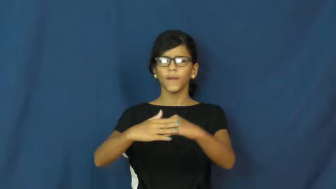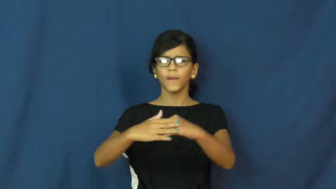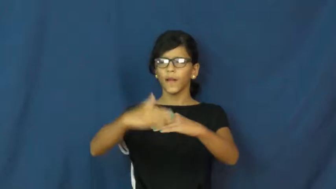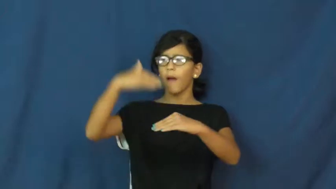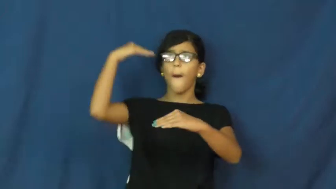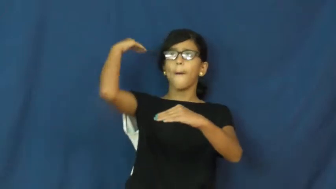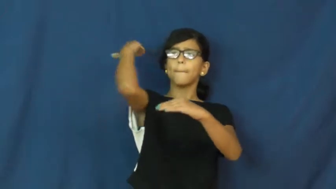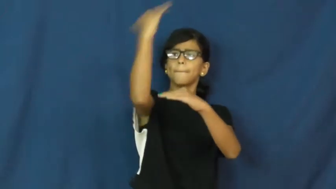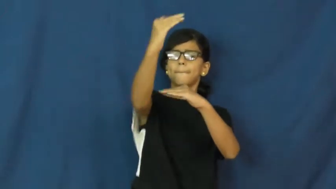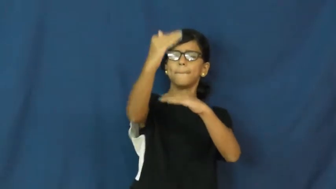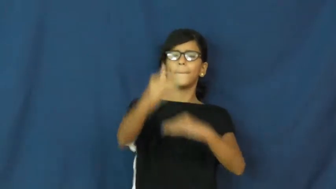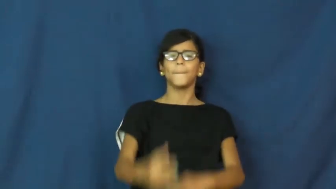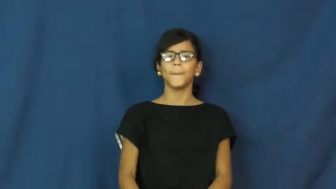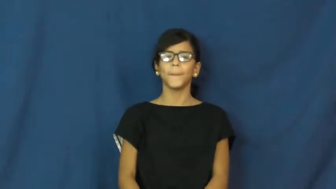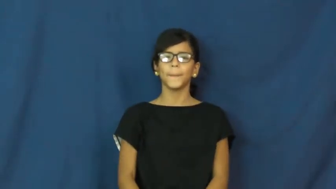overboard,overly,stiff